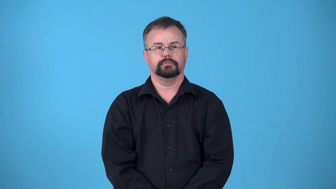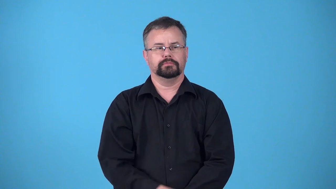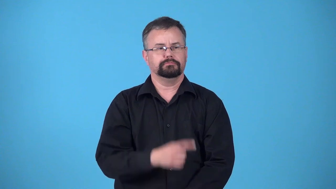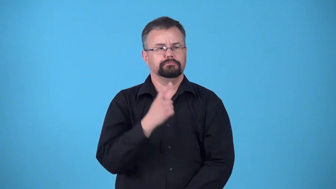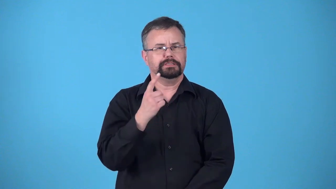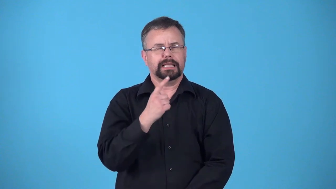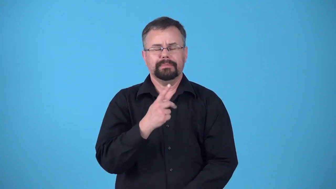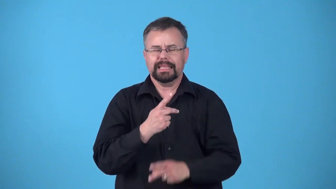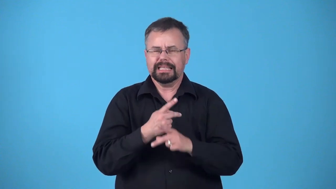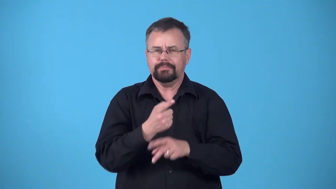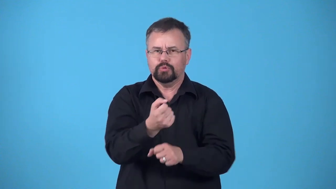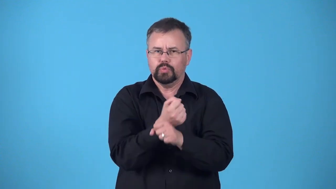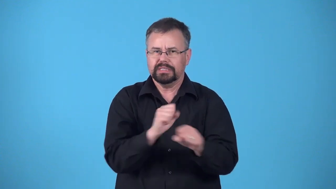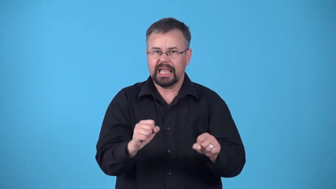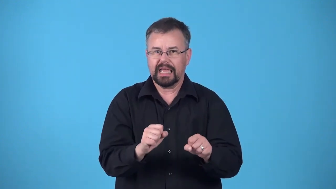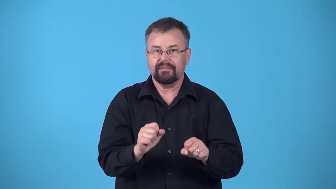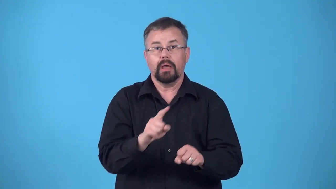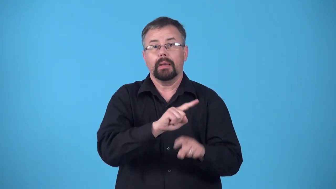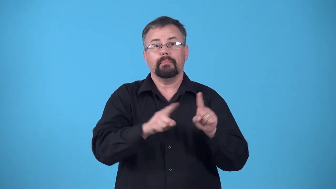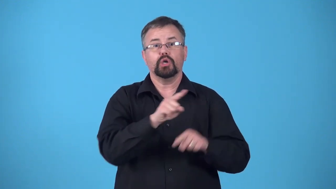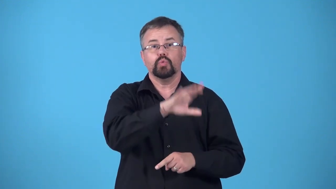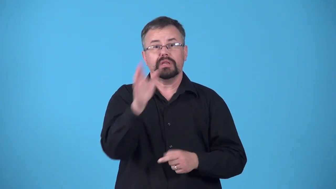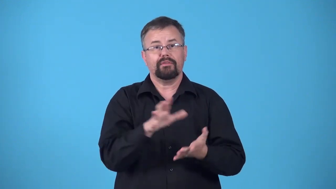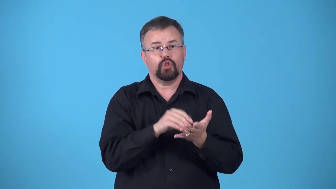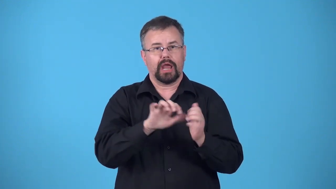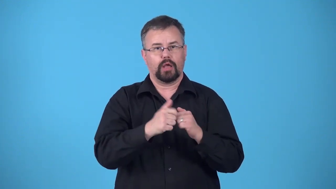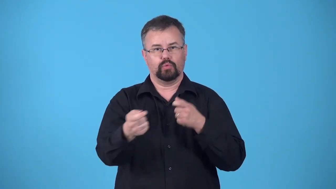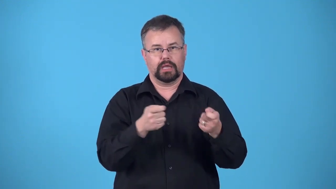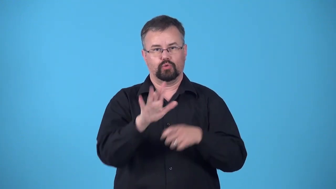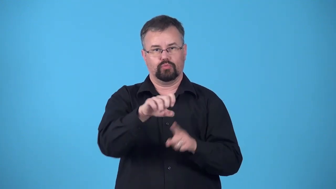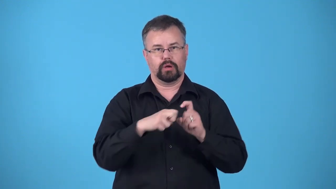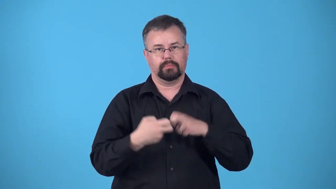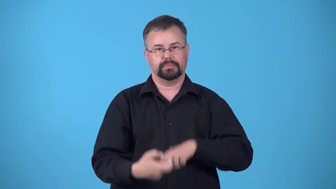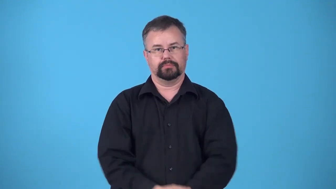cocoon